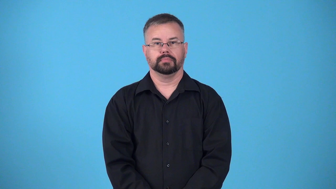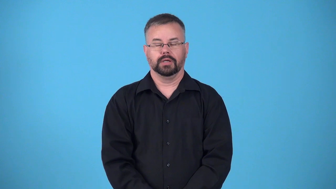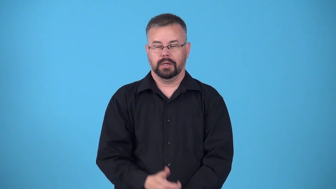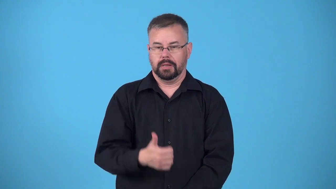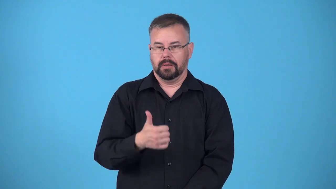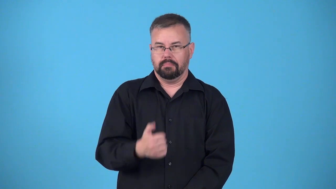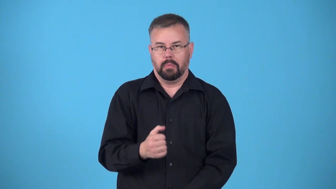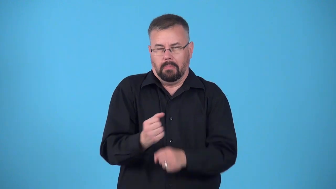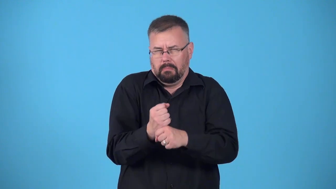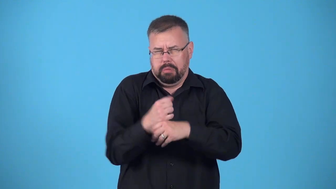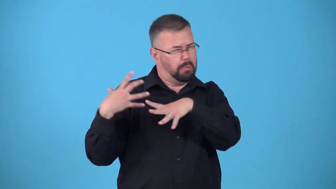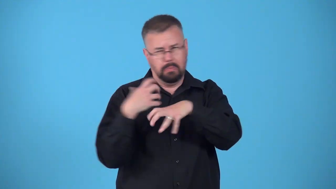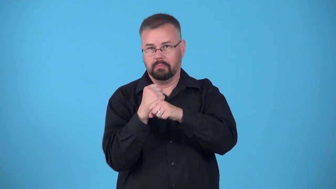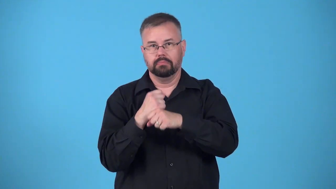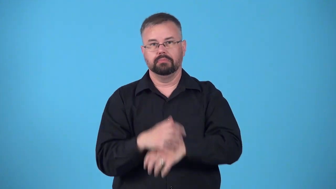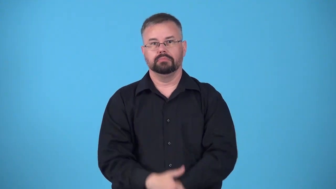set off a bomb